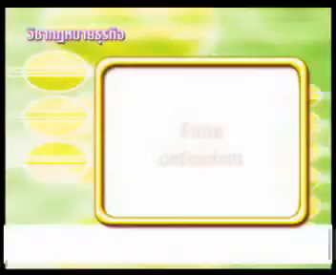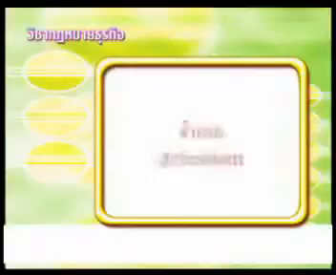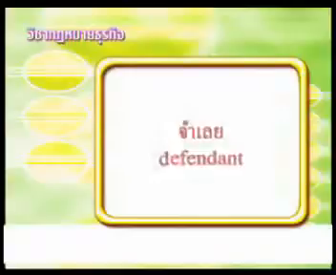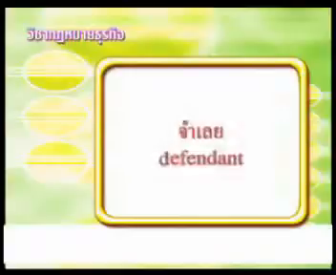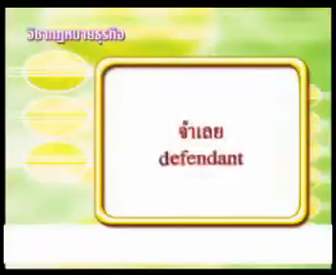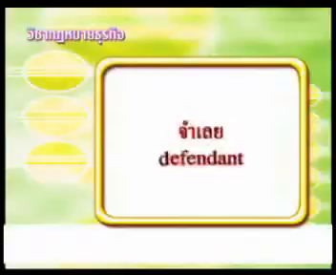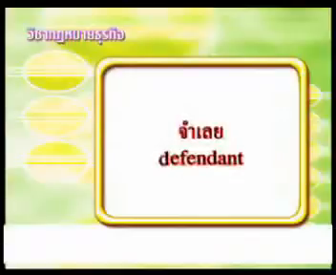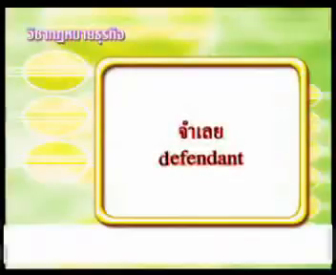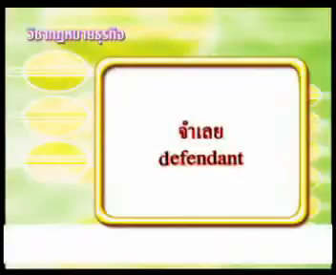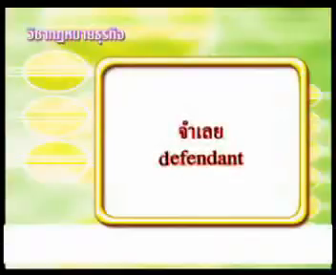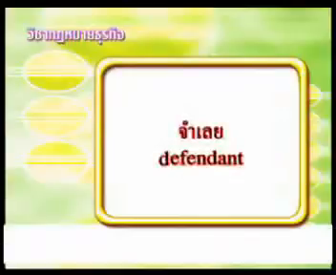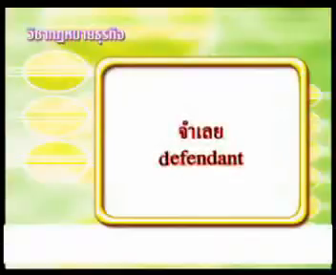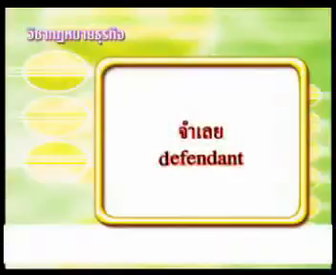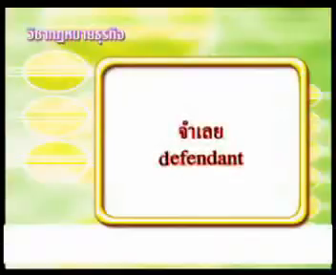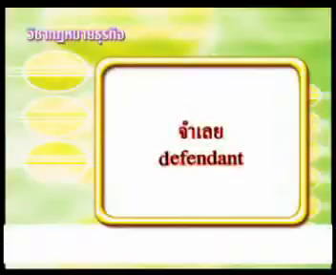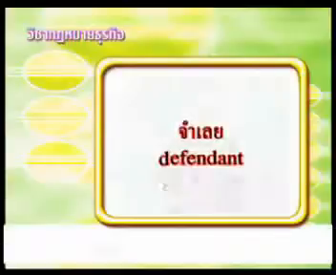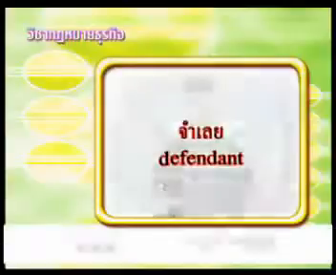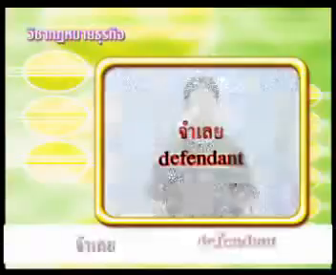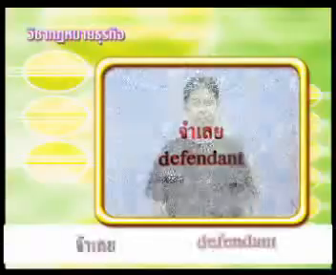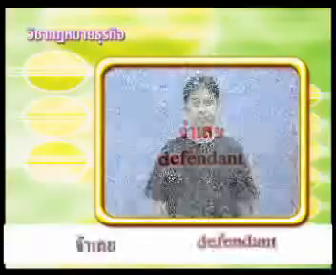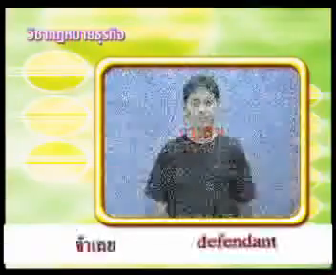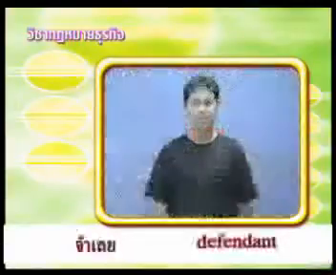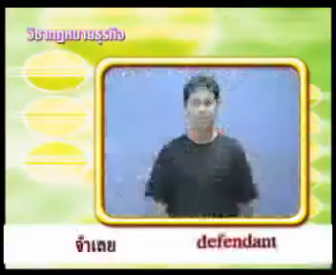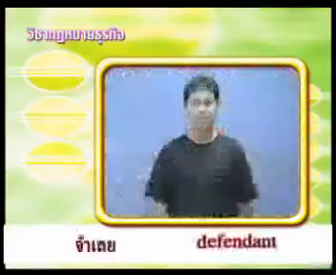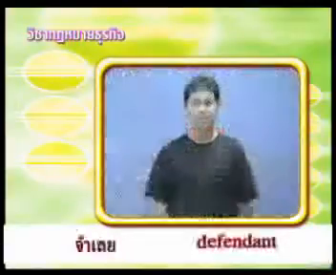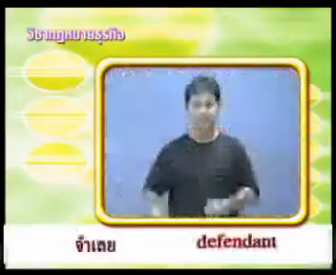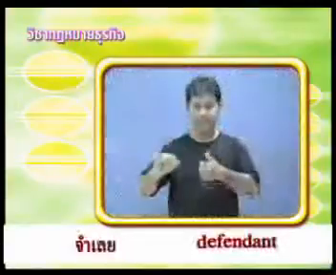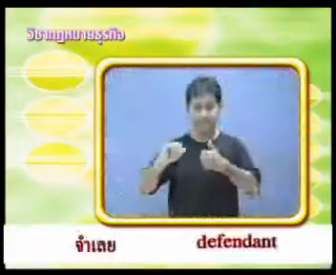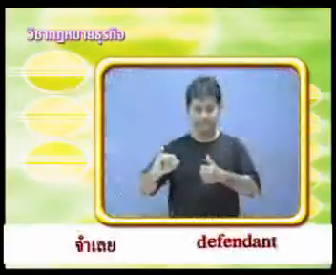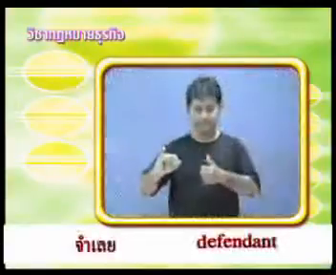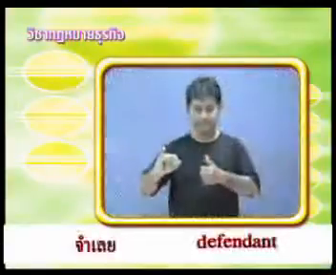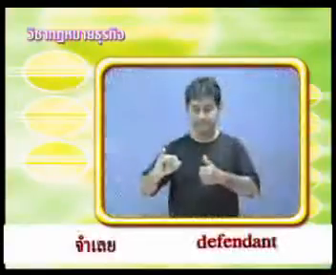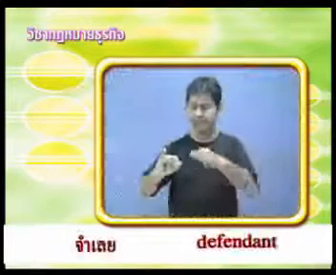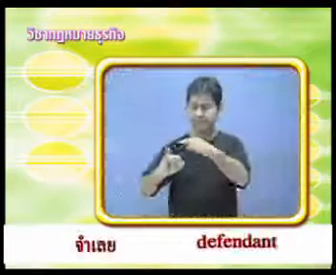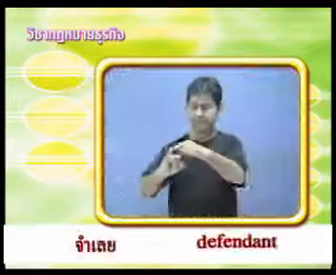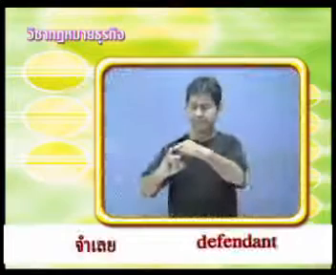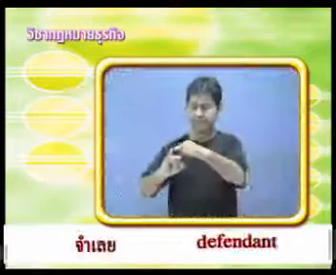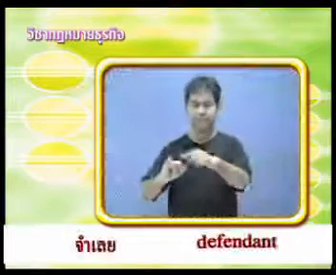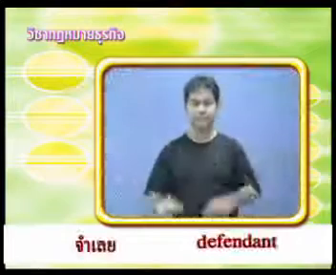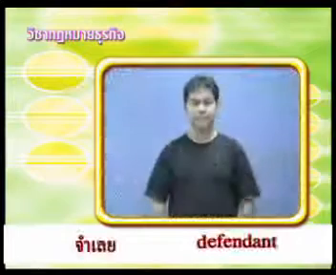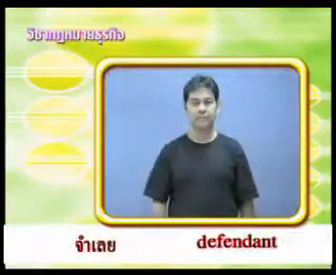defendant